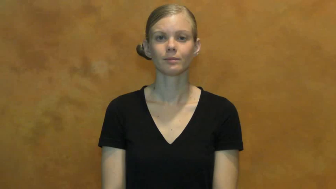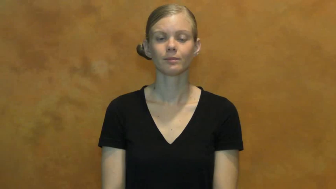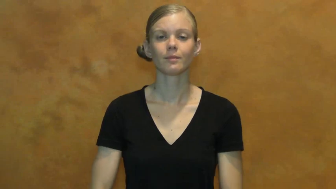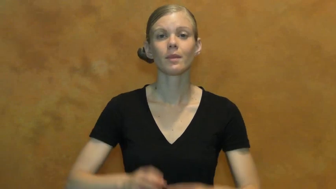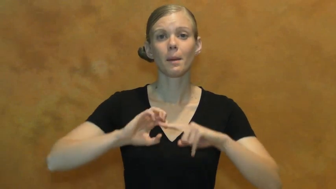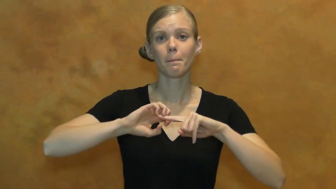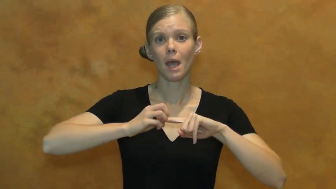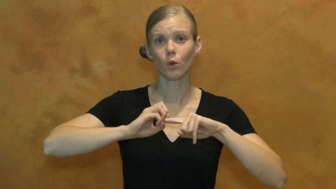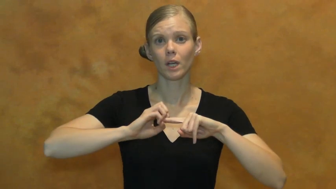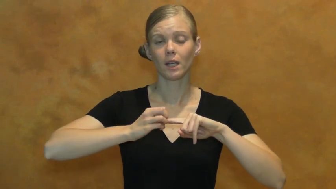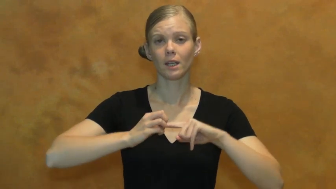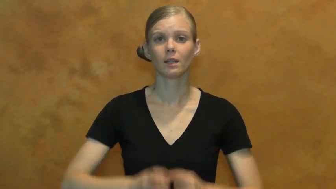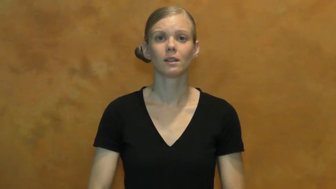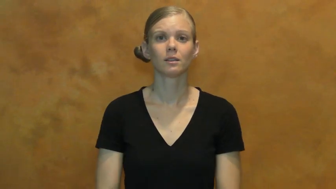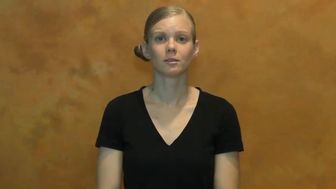berry